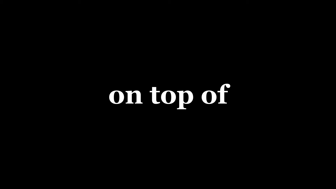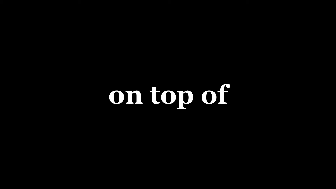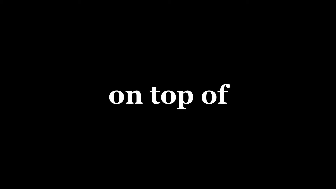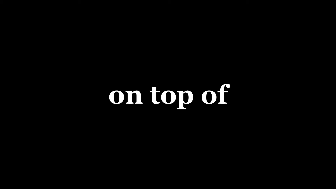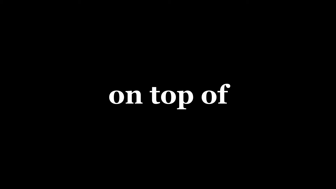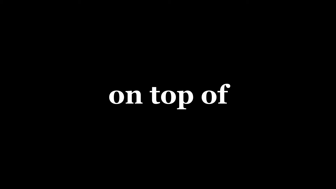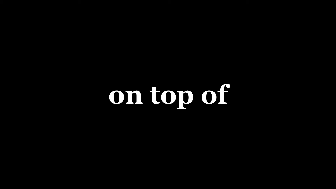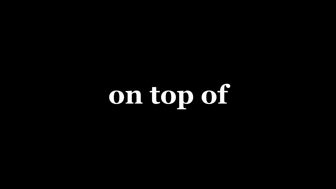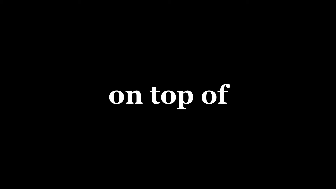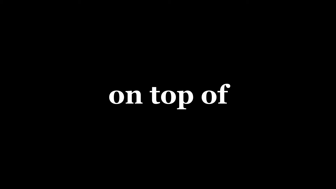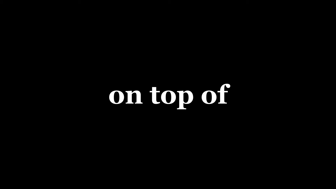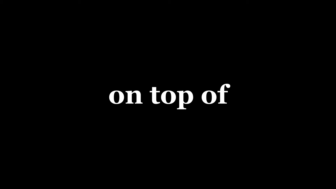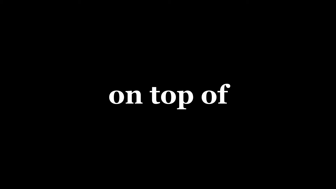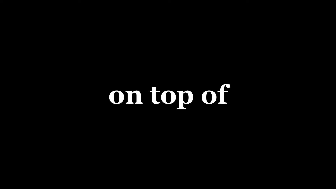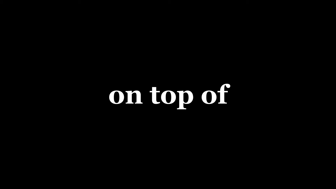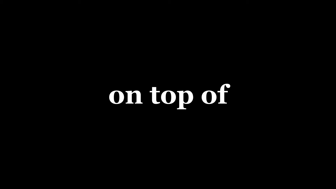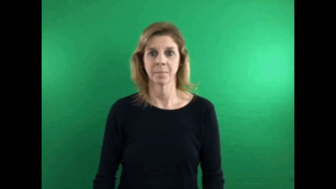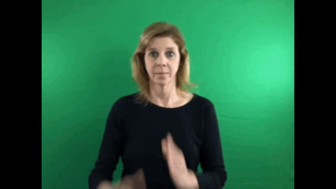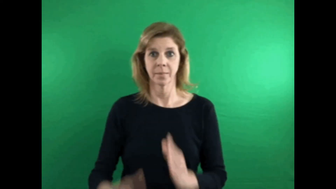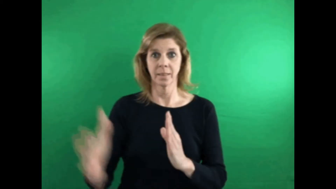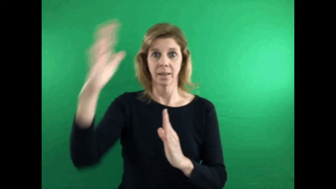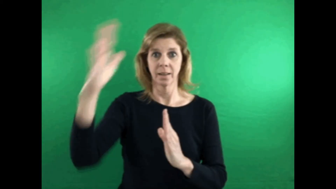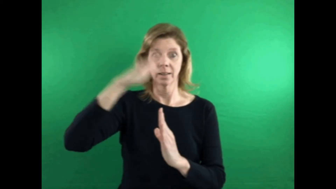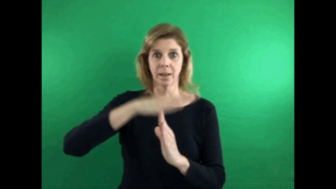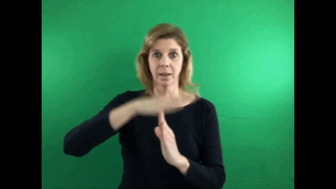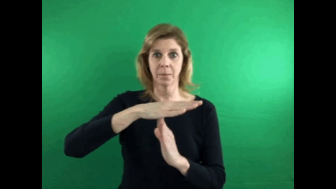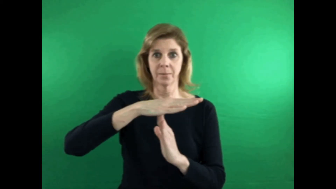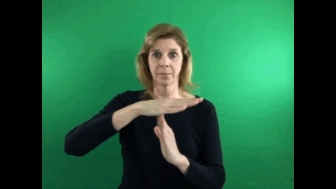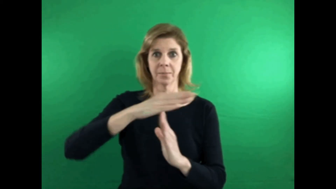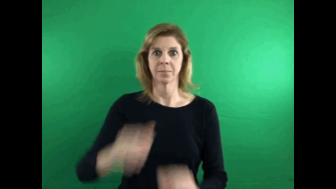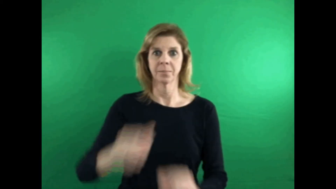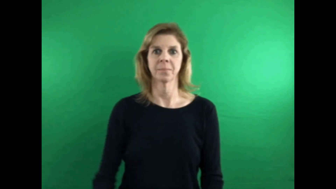On top of